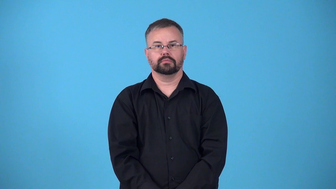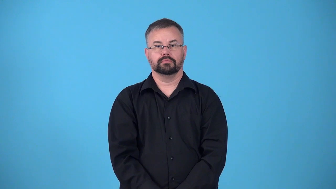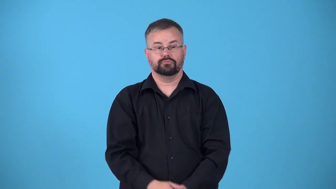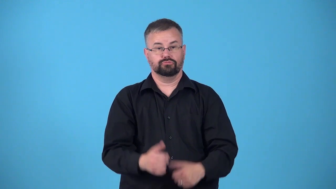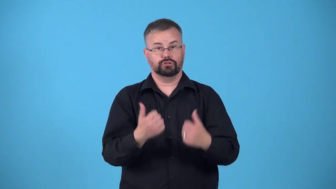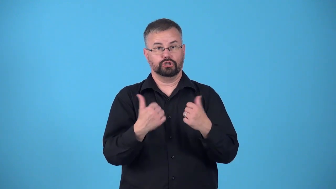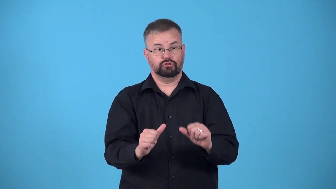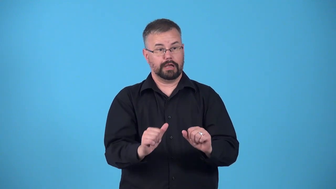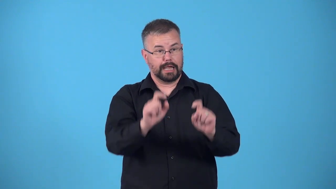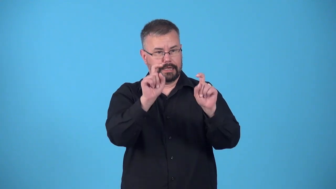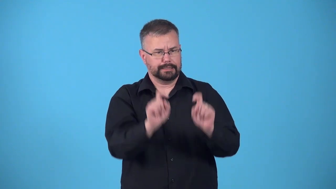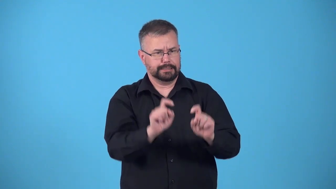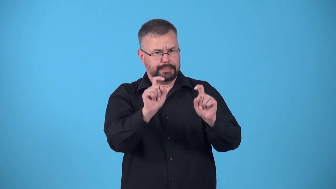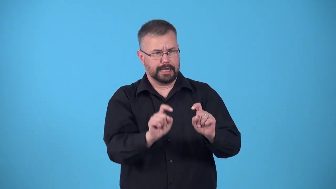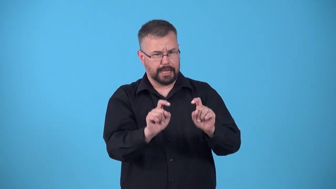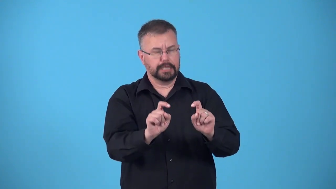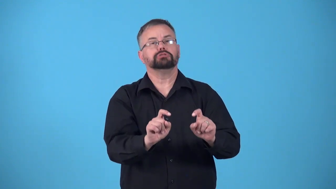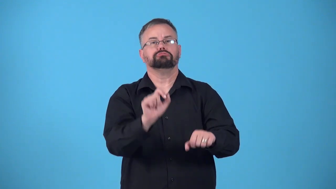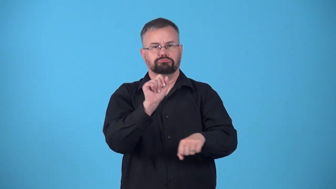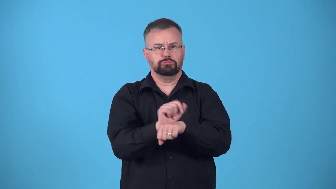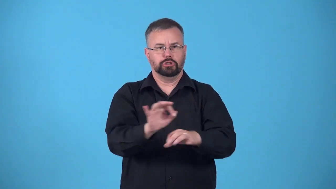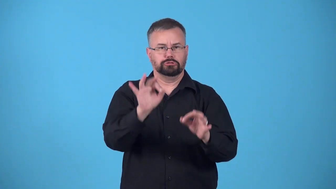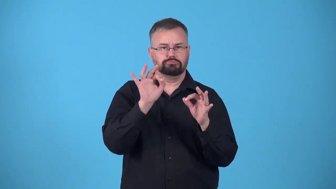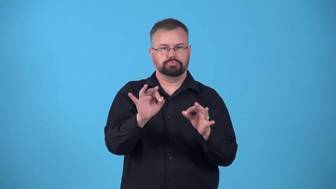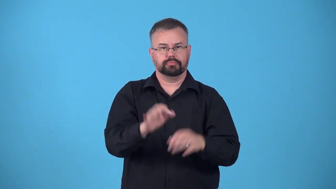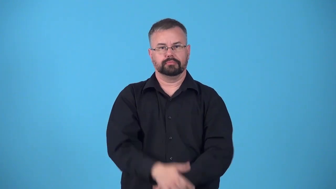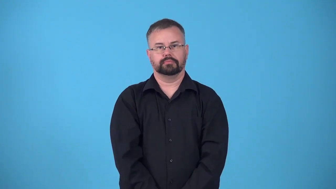tried,tested